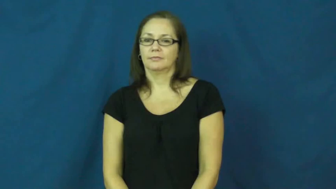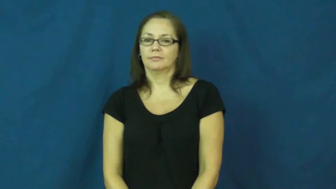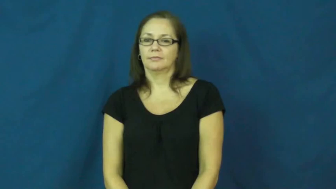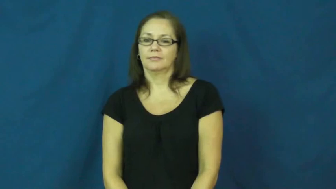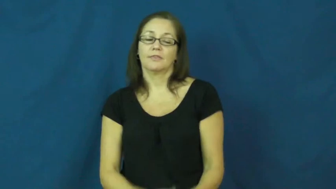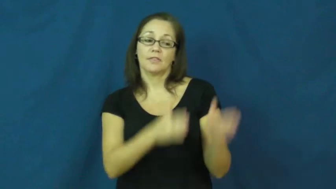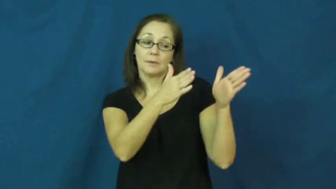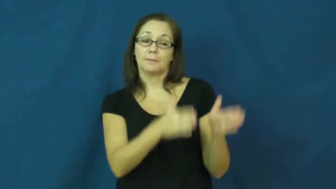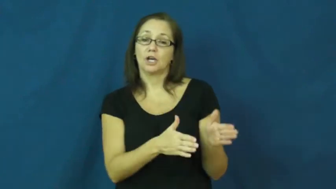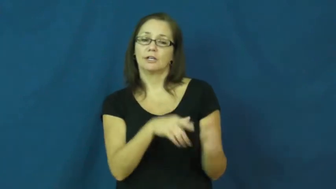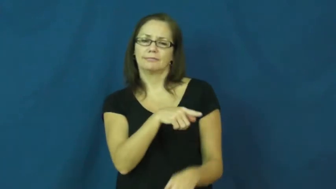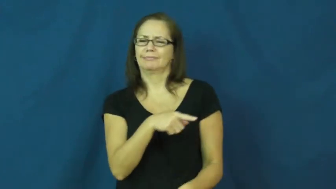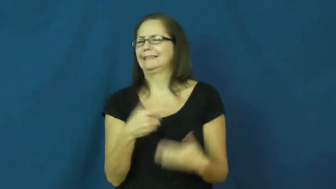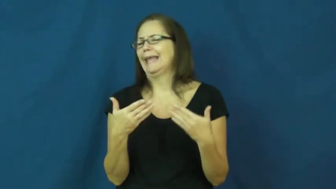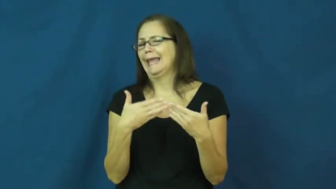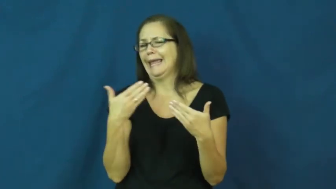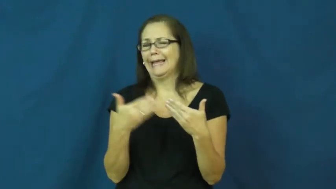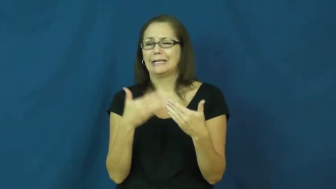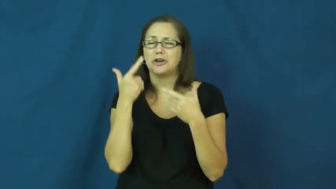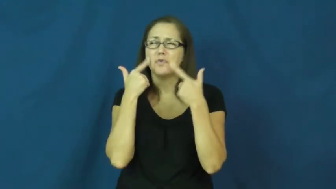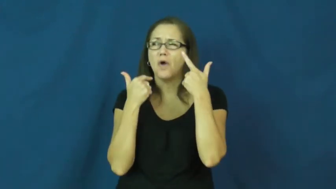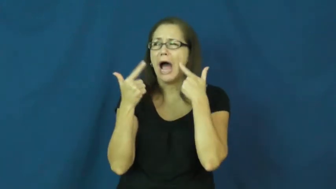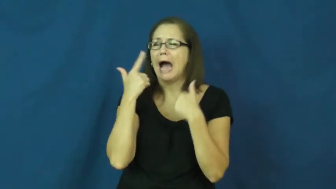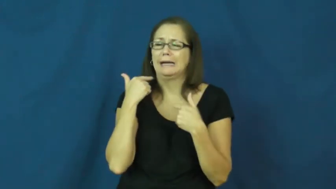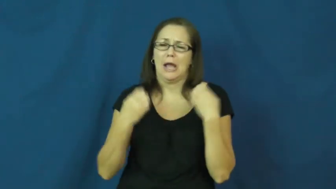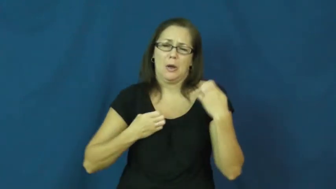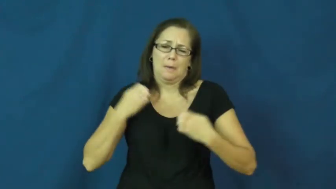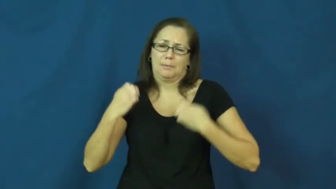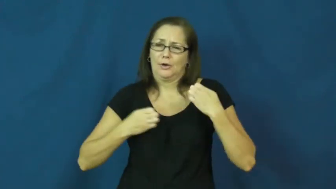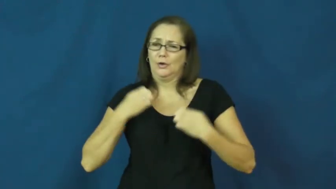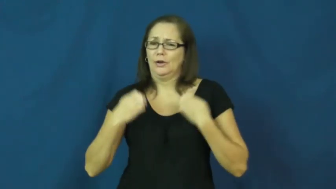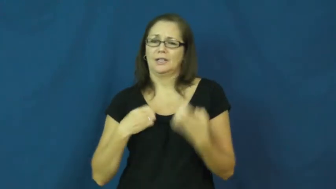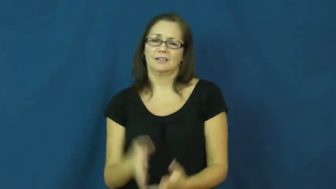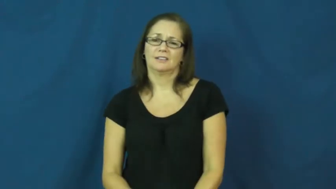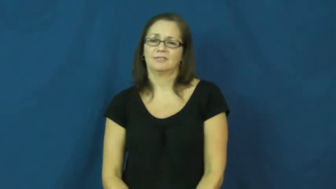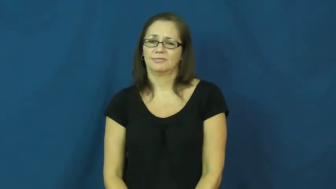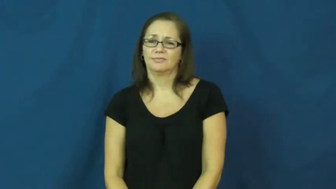cry baby